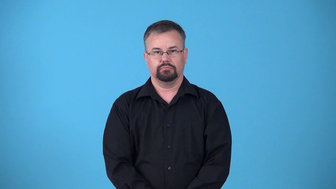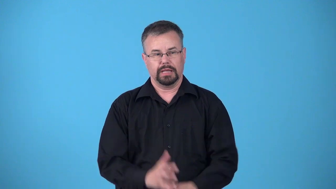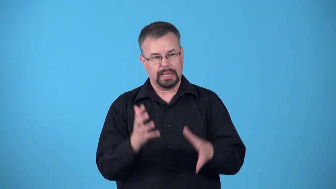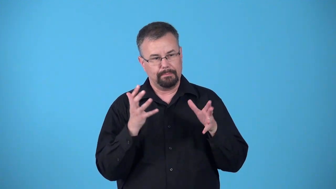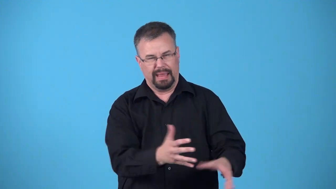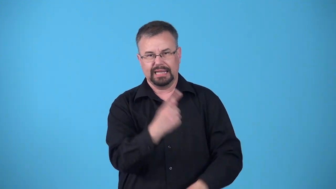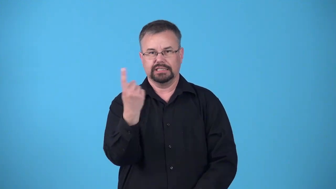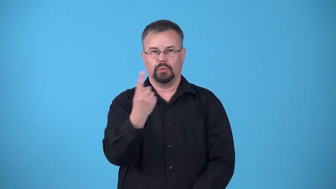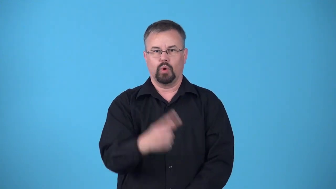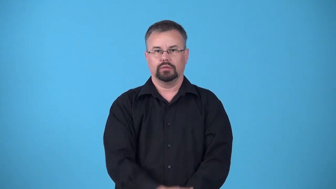hang out to dry